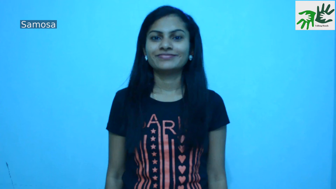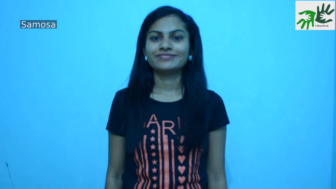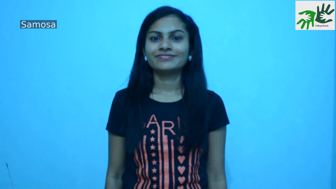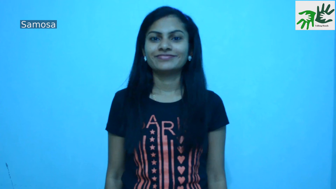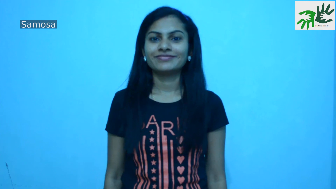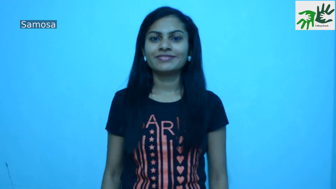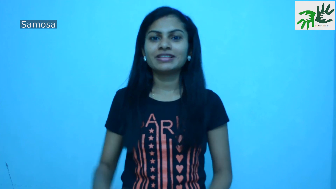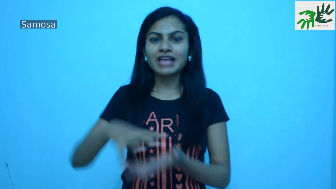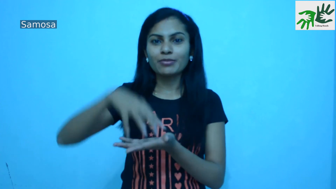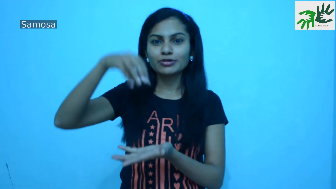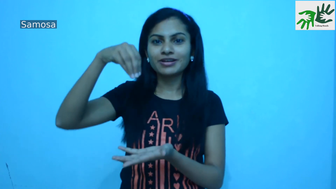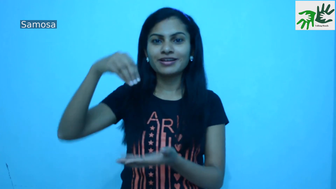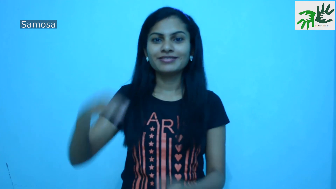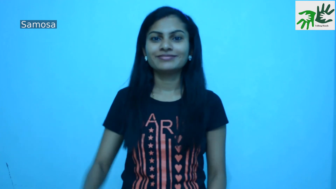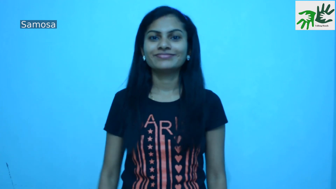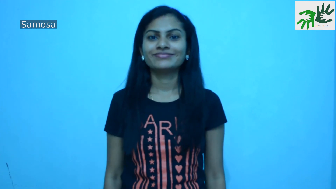Samosa